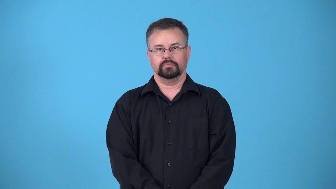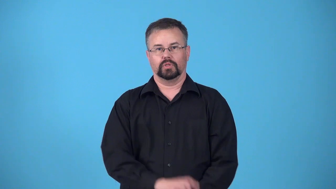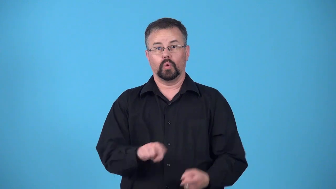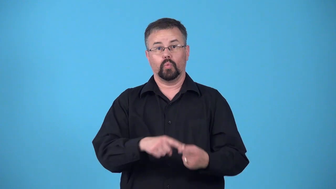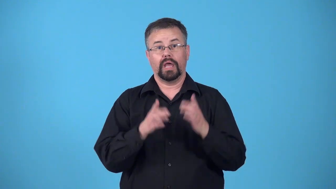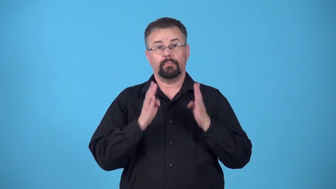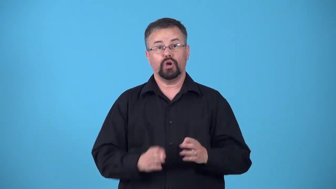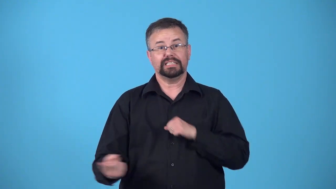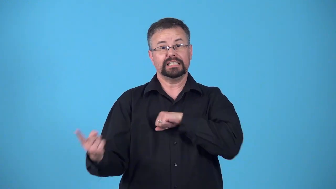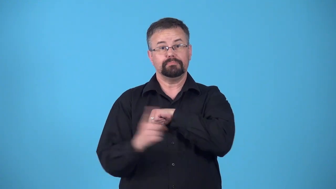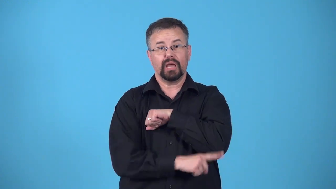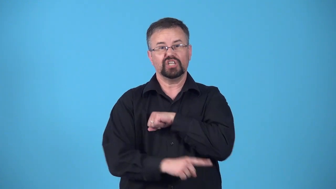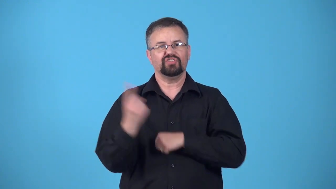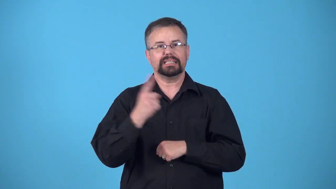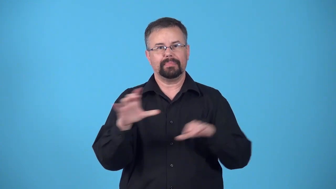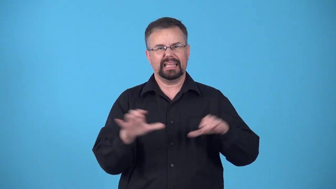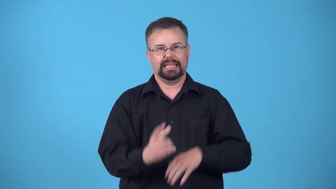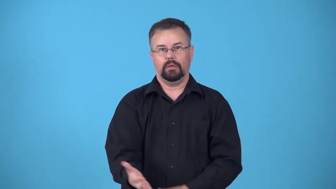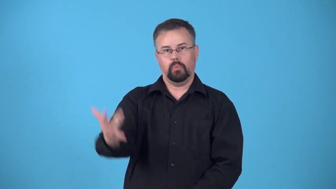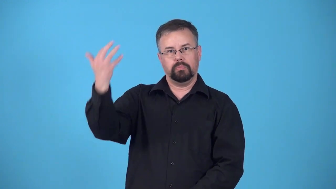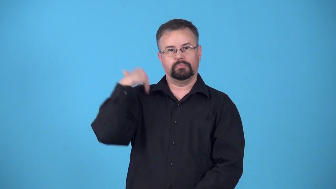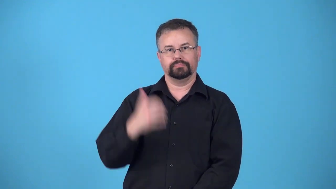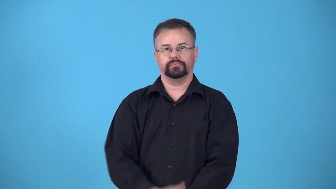when the chickens come home to roost